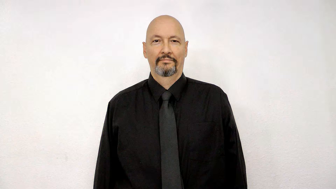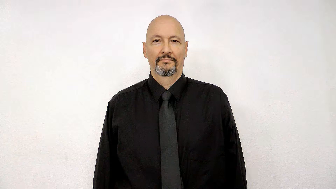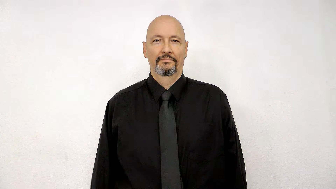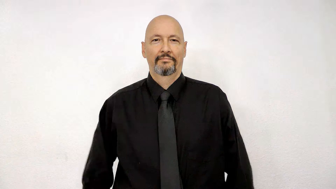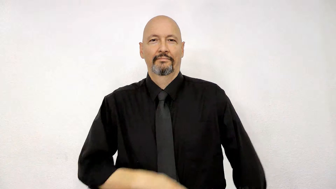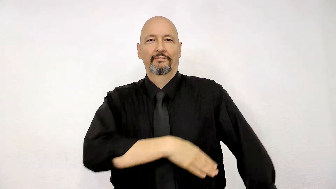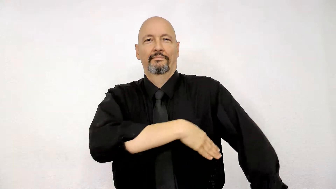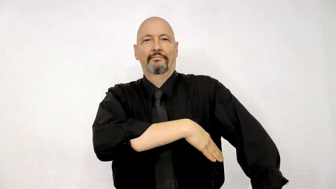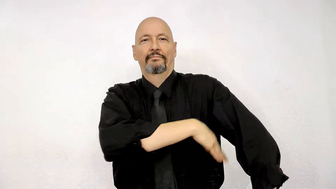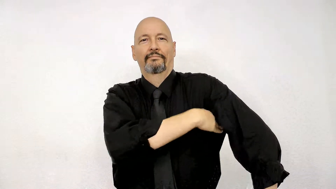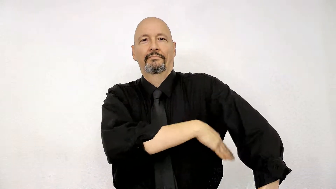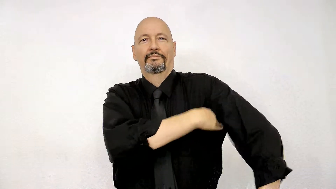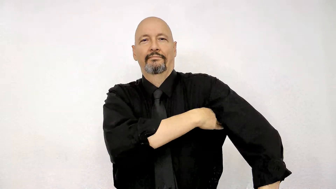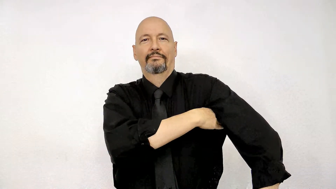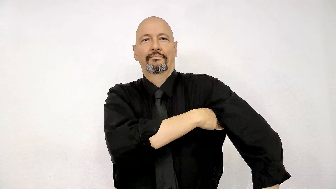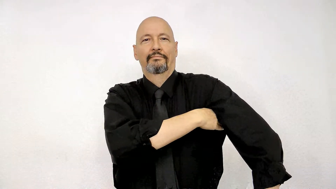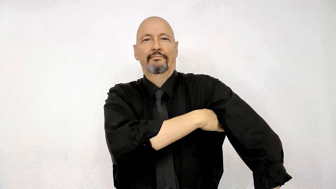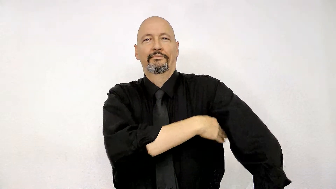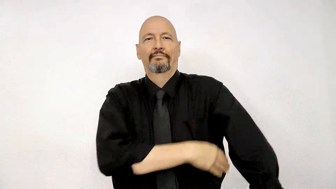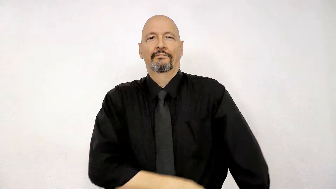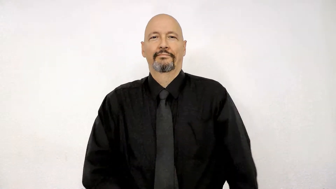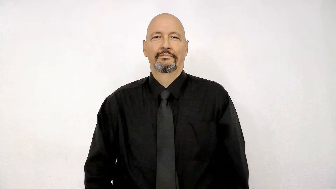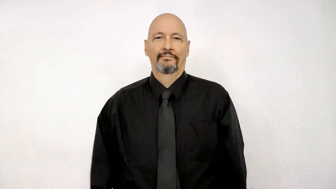purse under armpit version